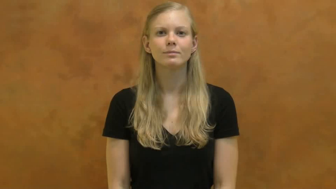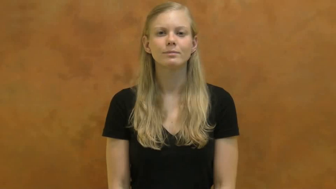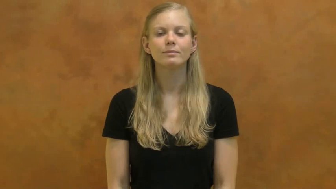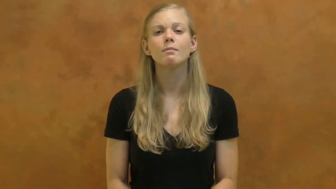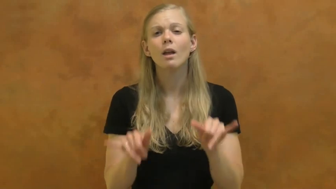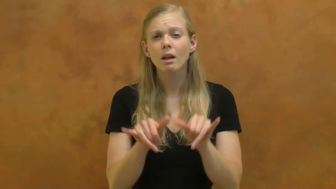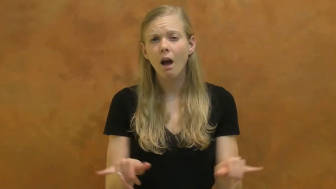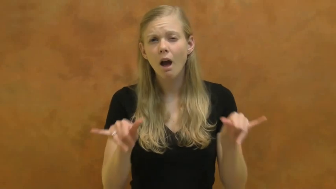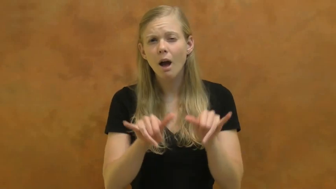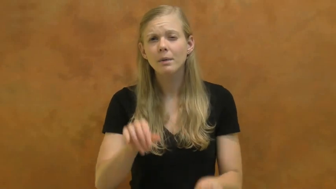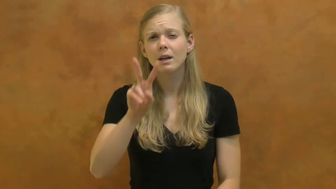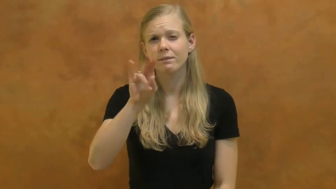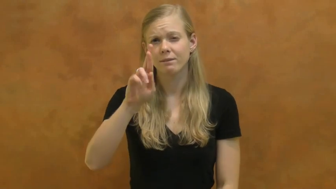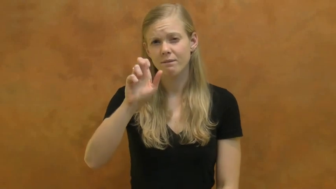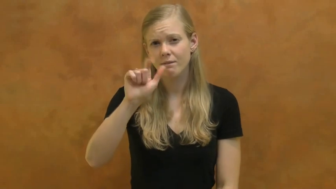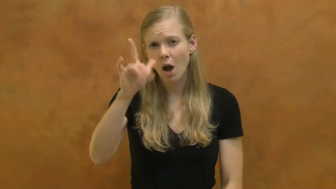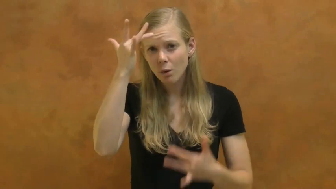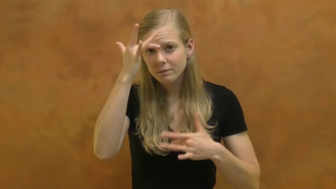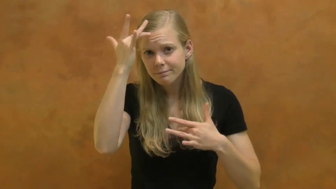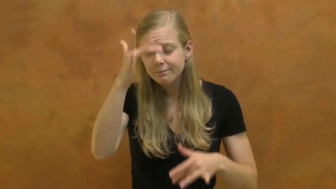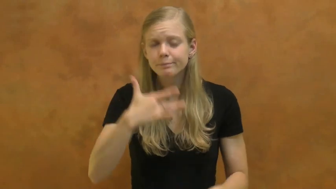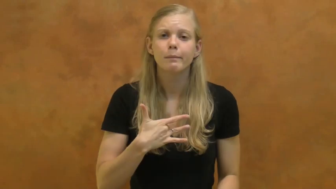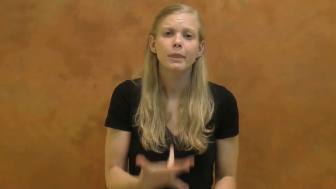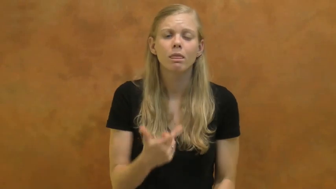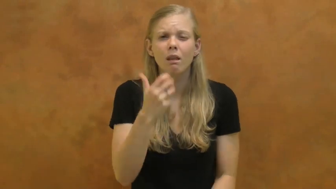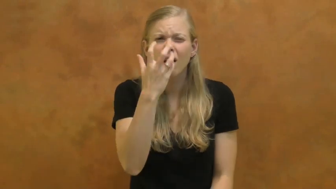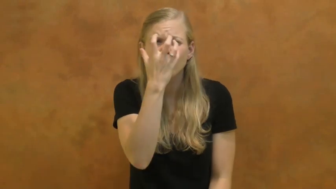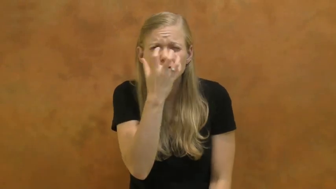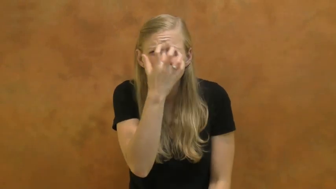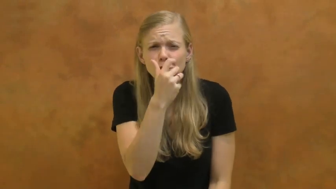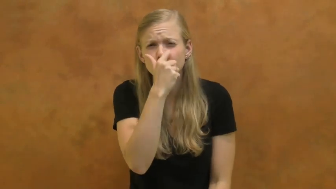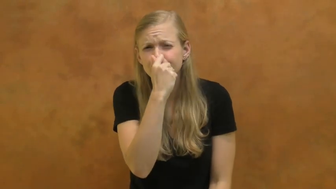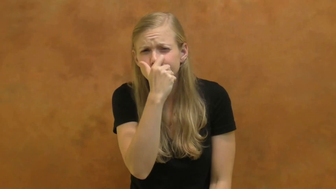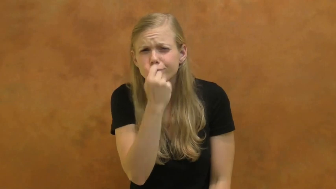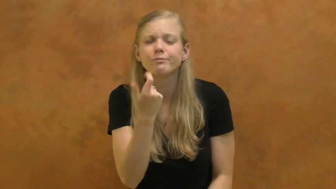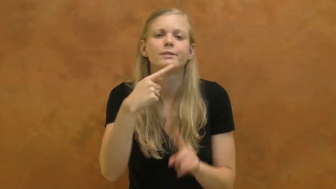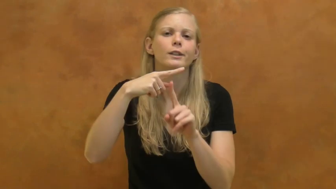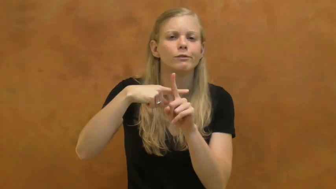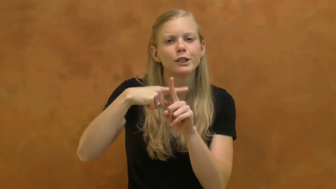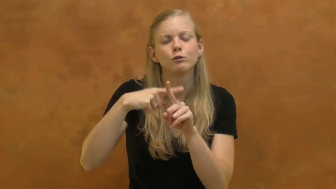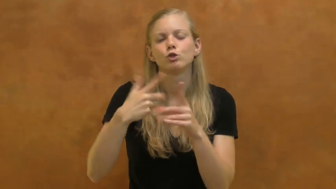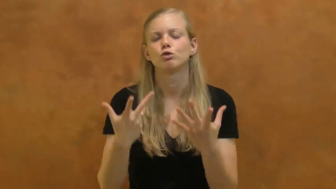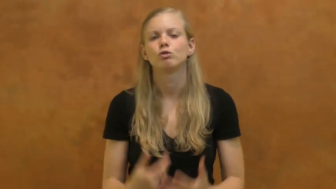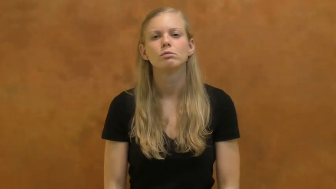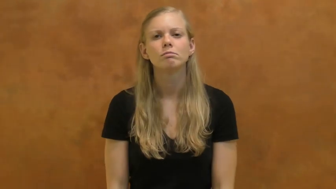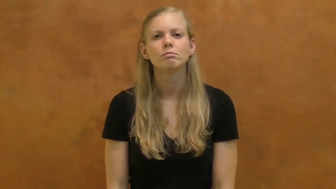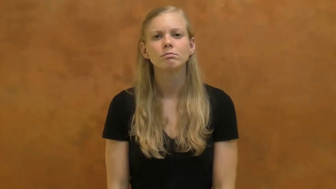cold